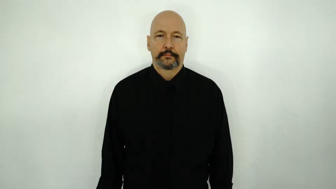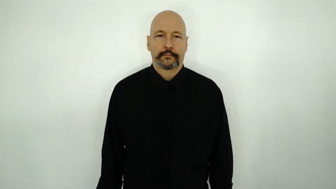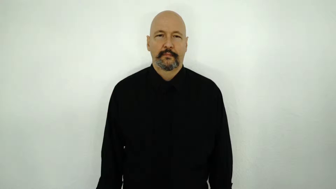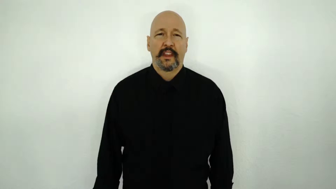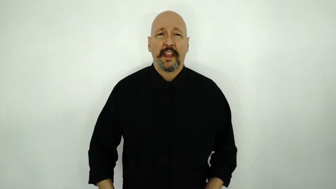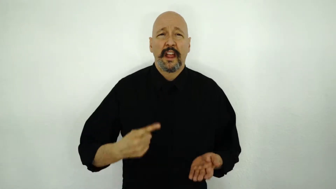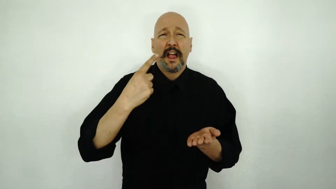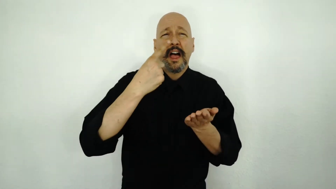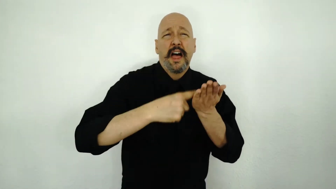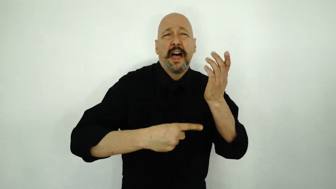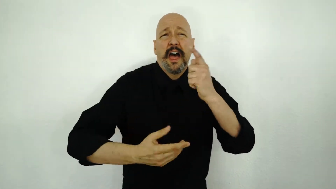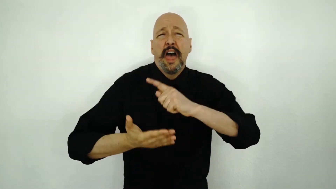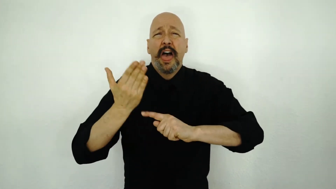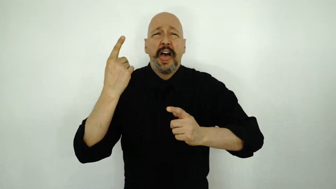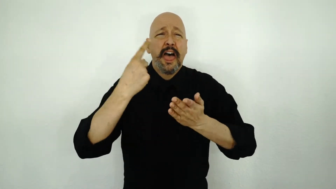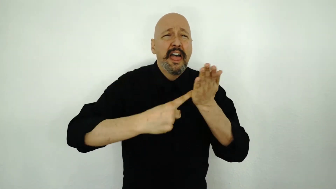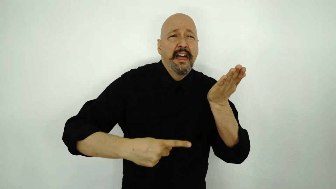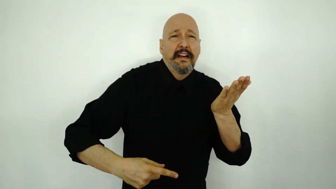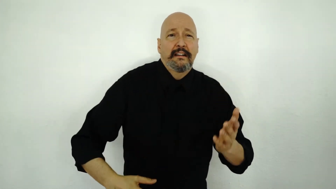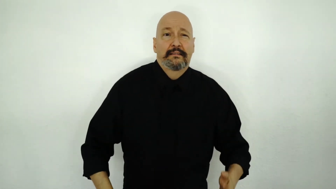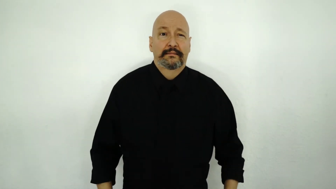DISCUSSED-by-many